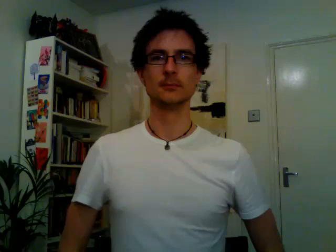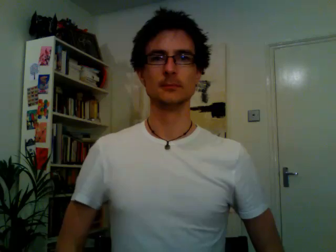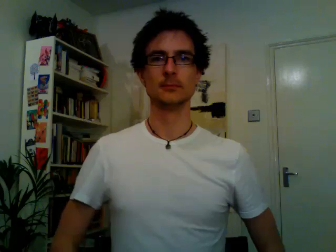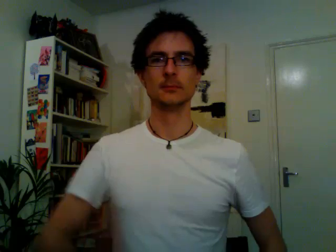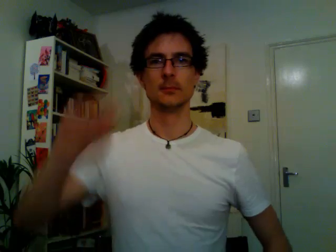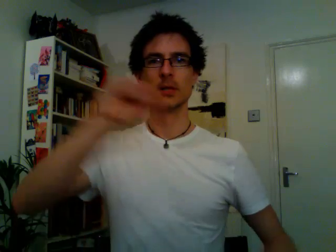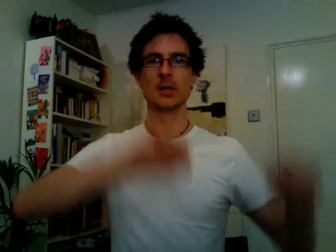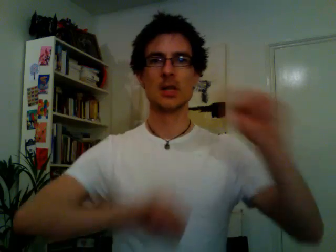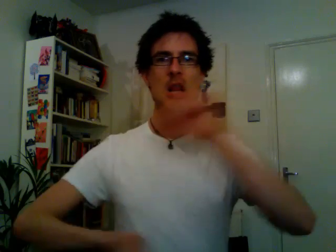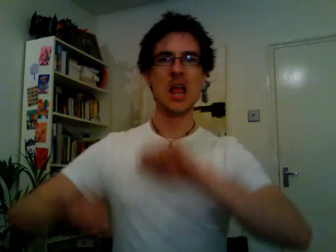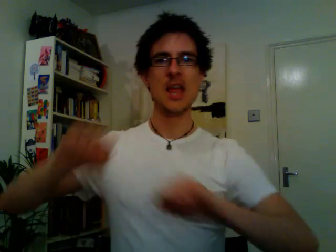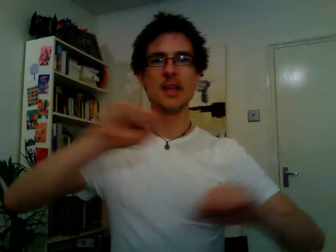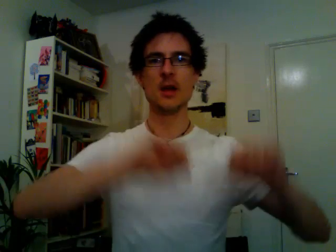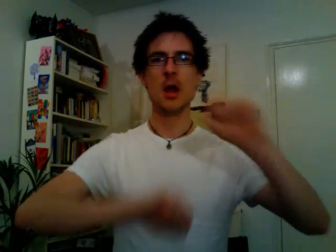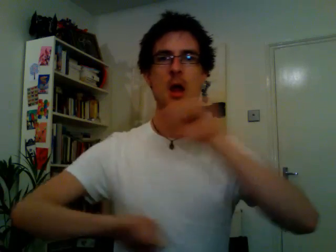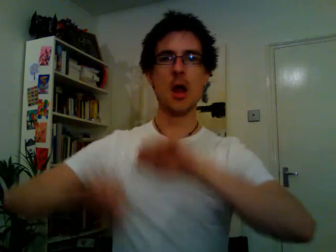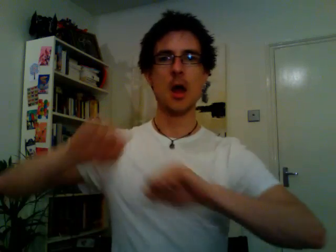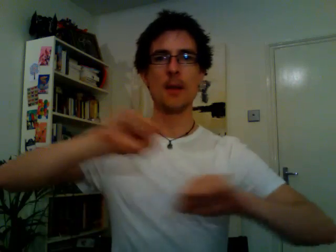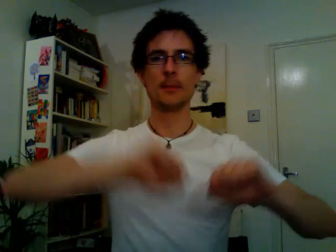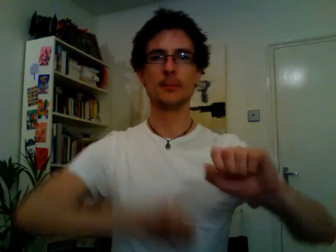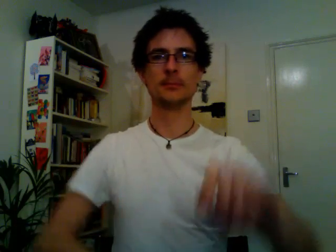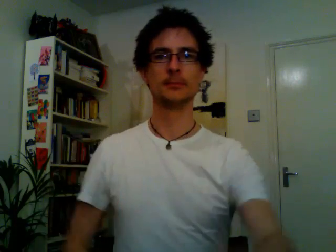cleaner